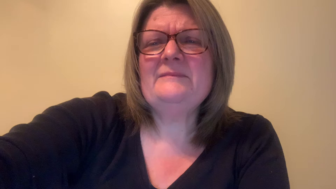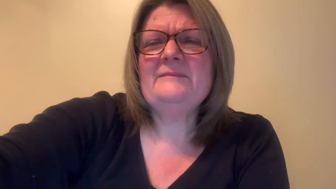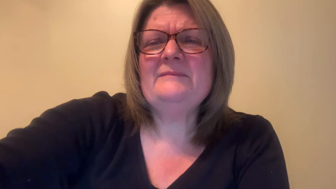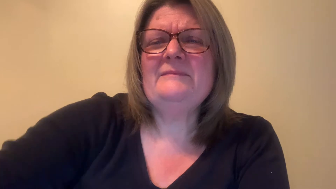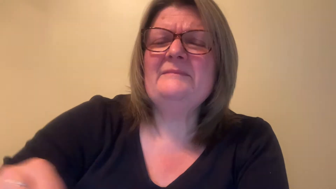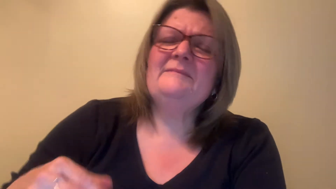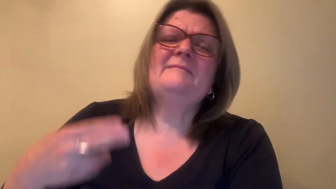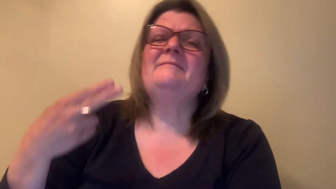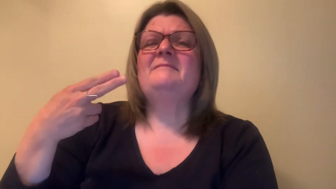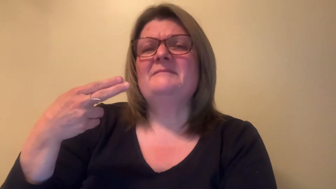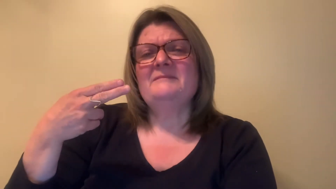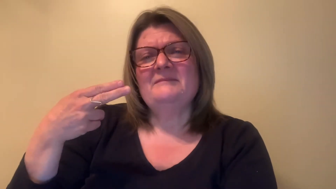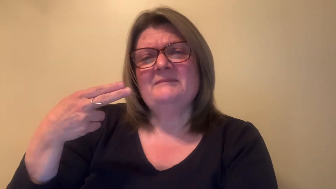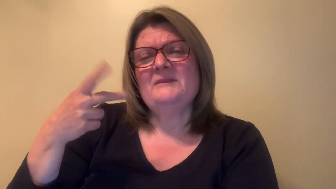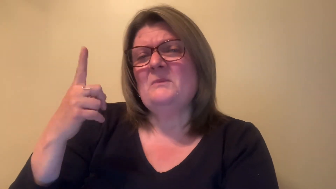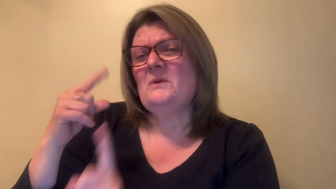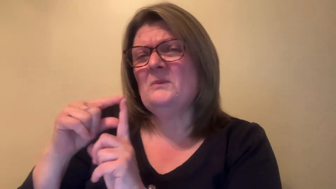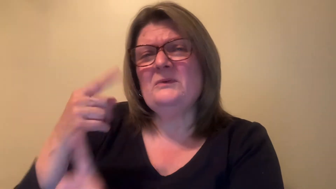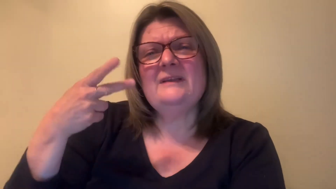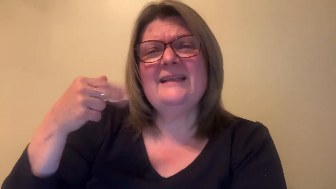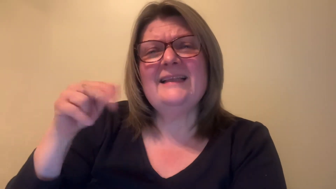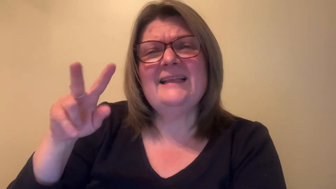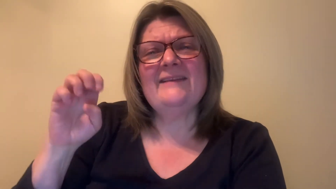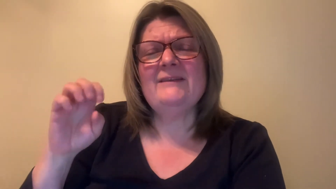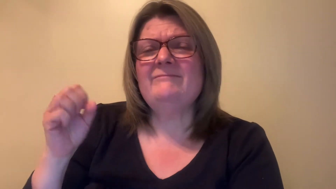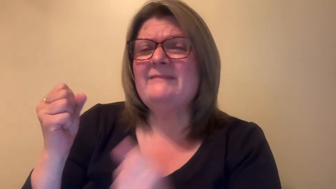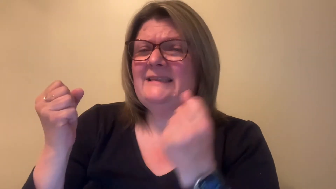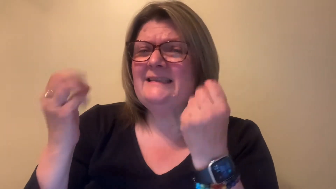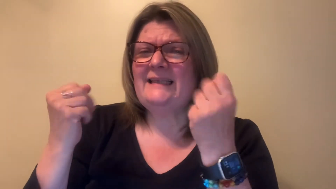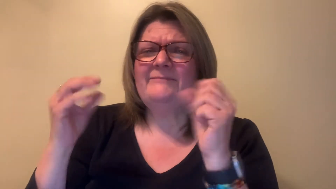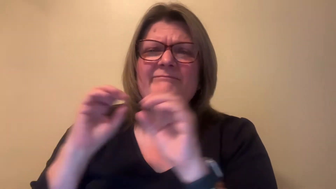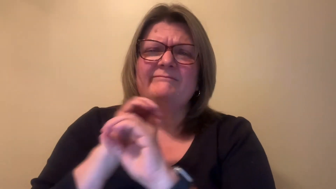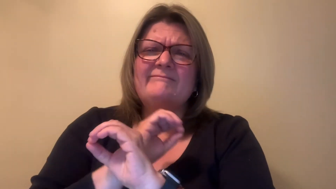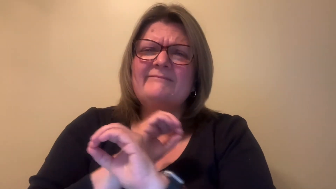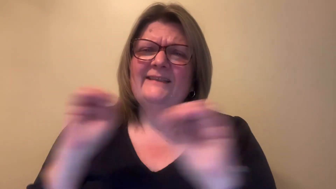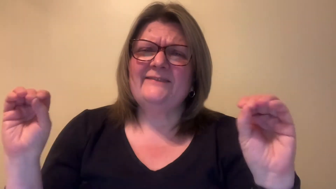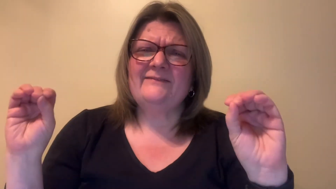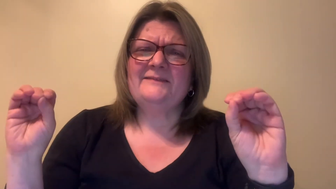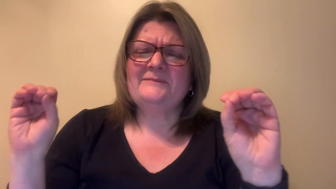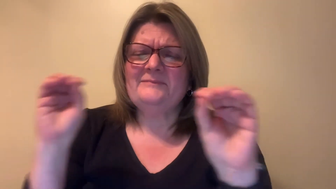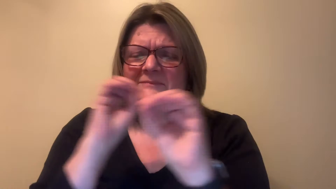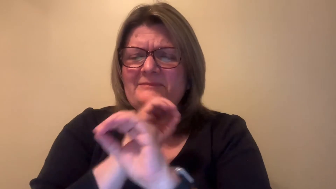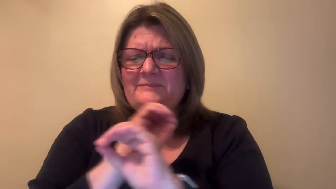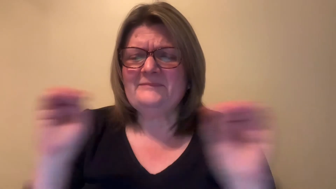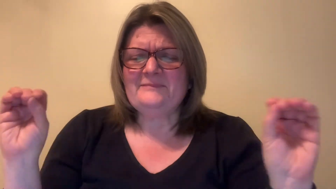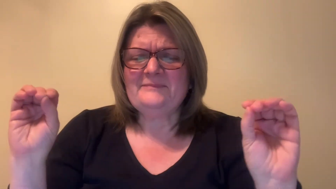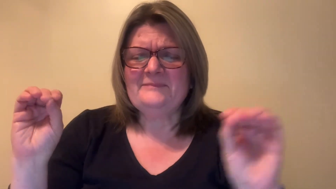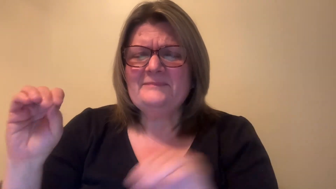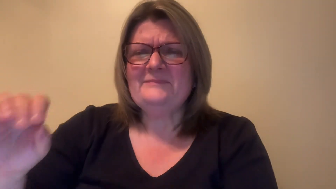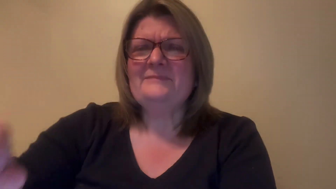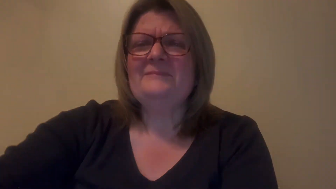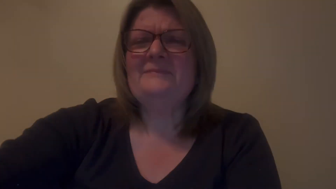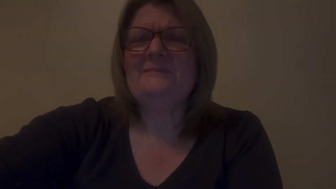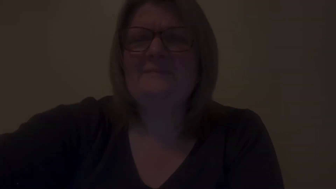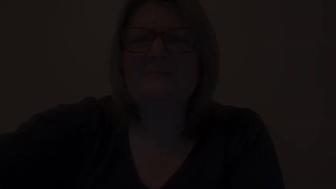Have